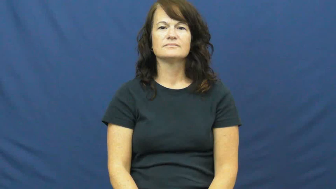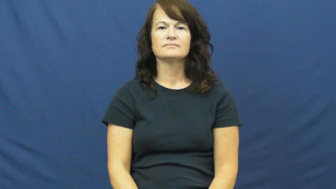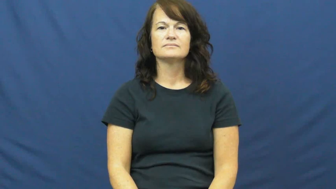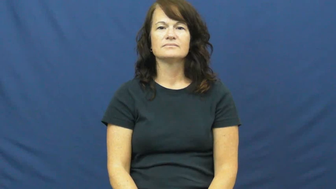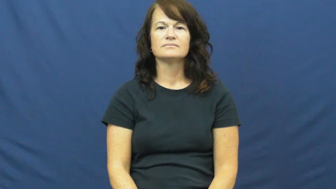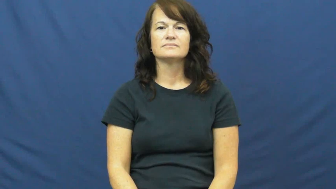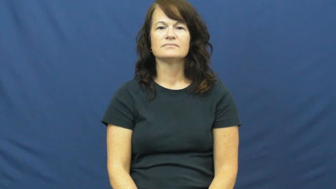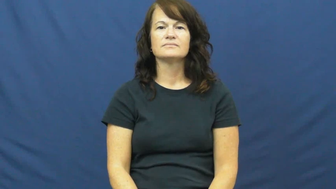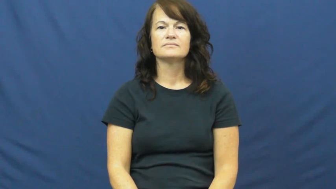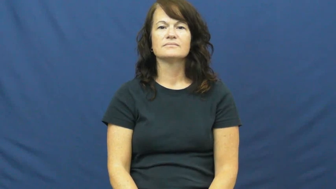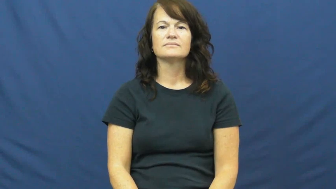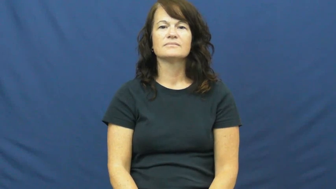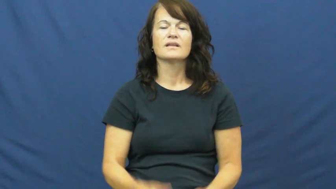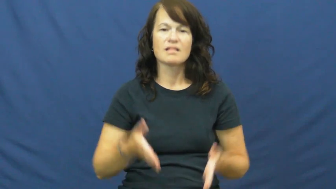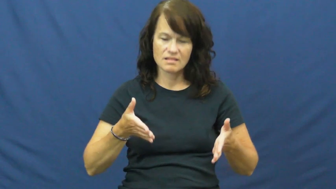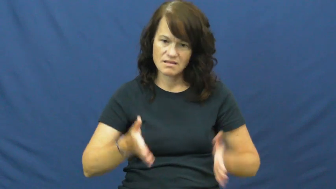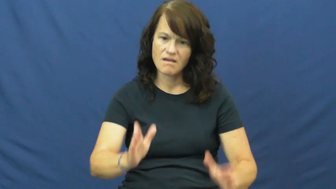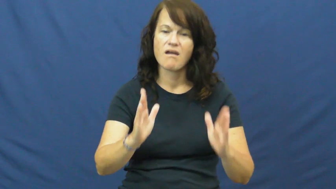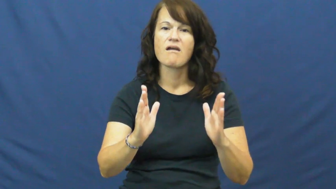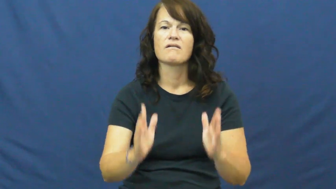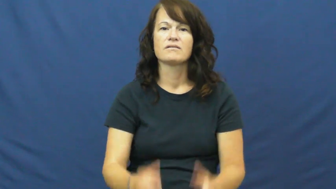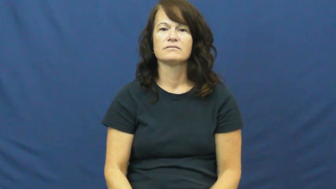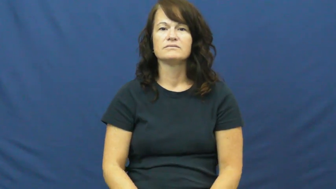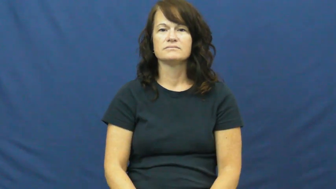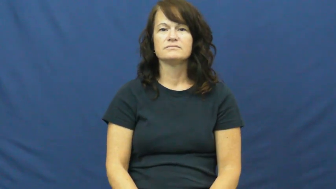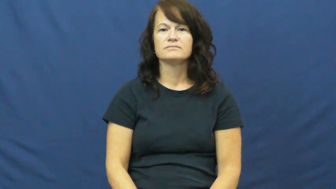allow